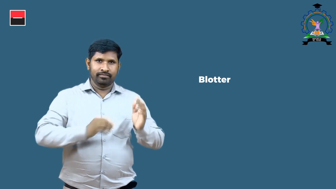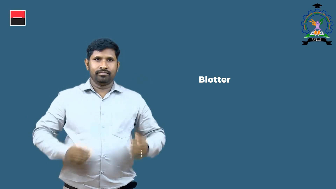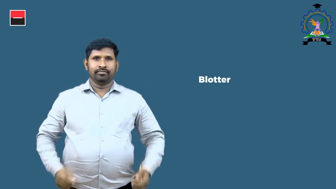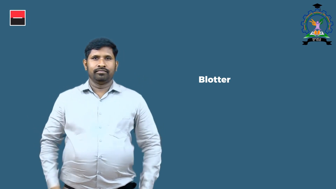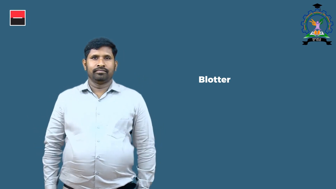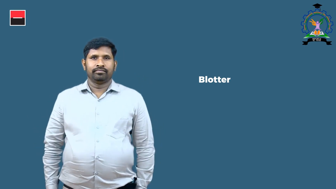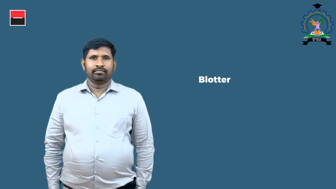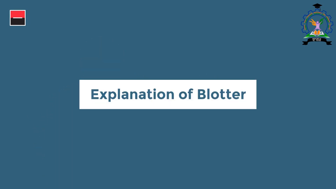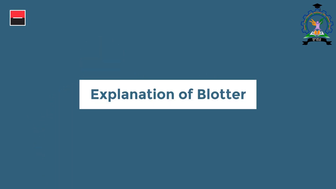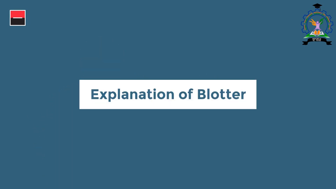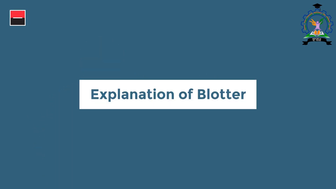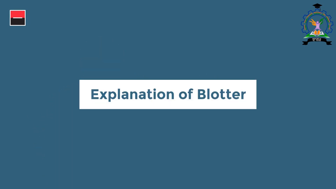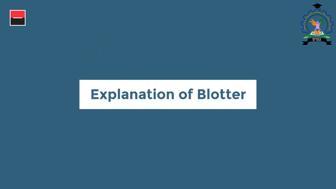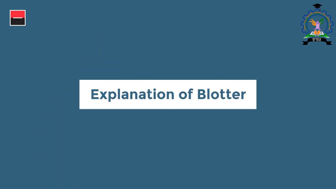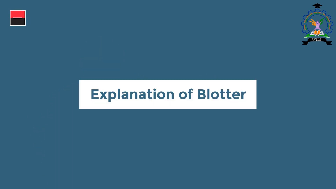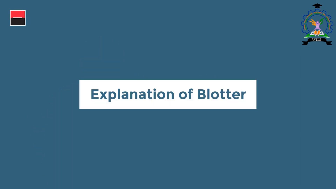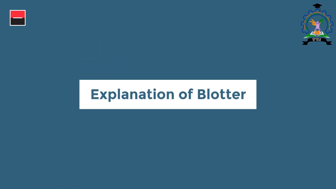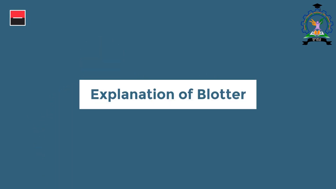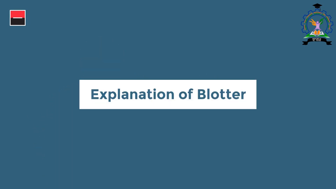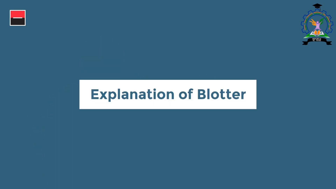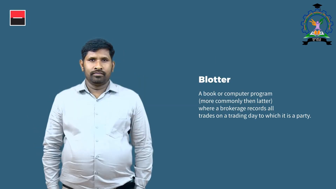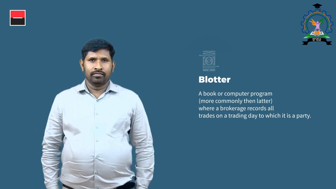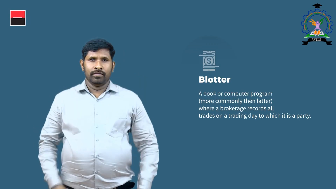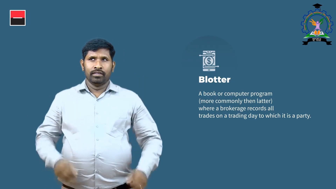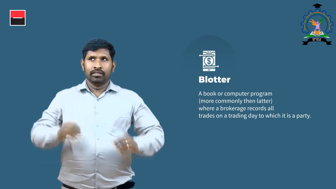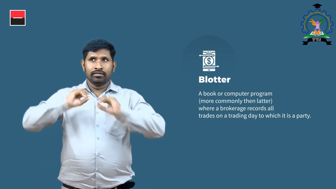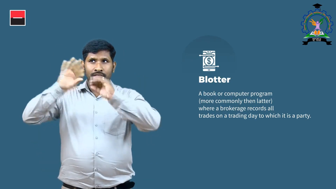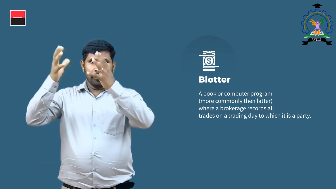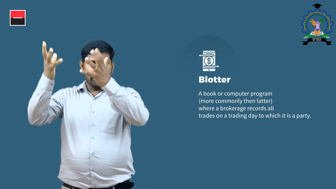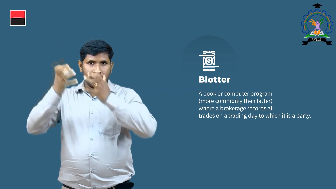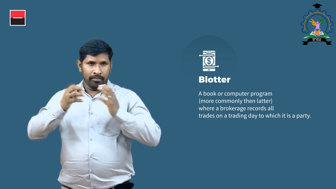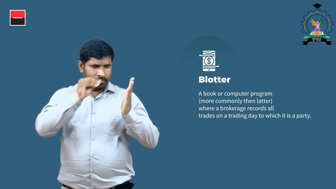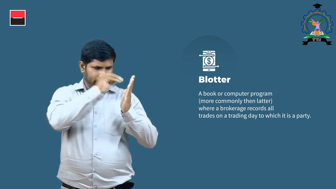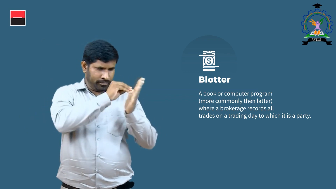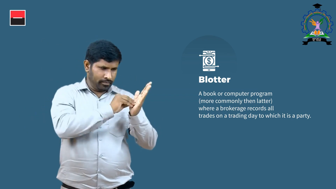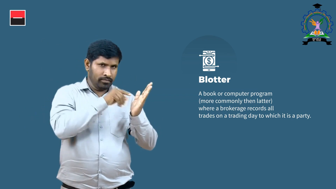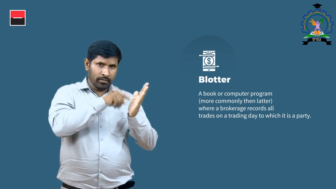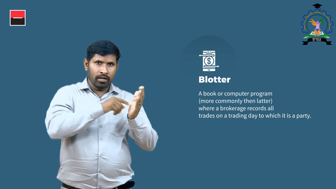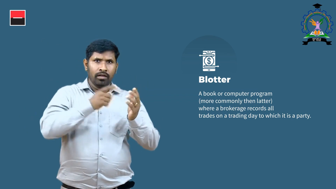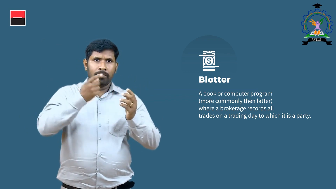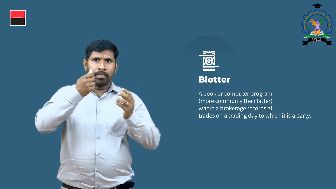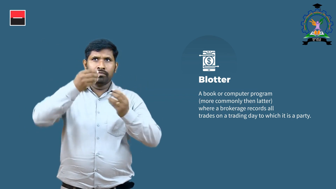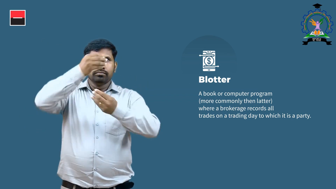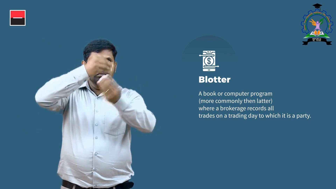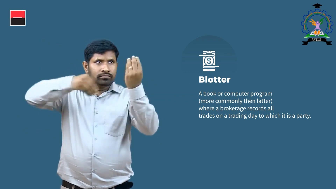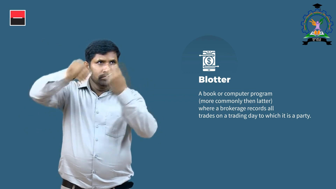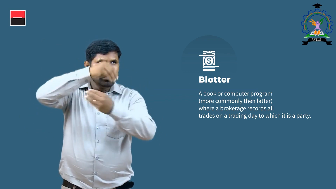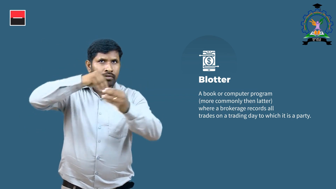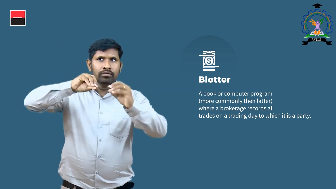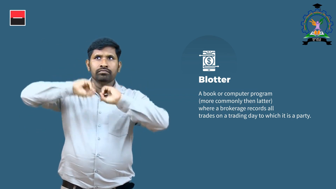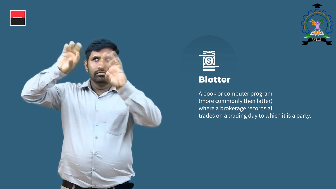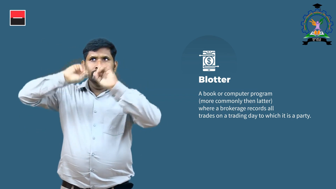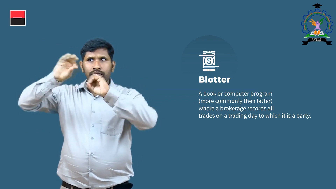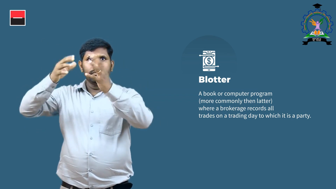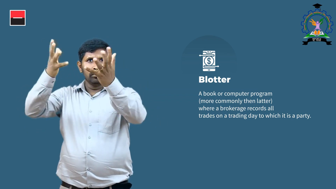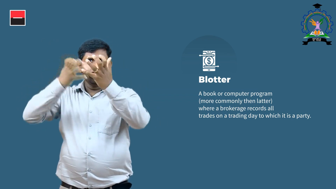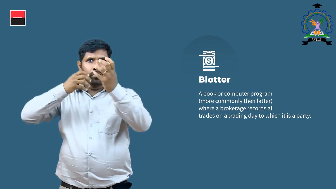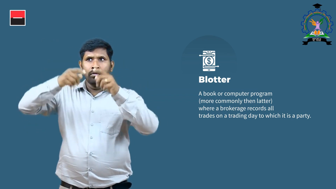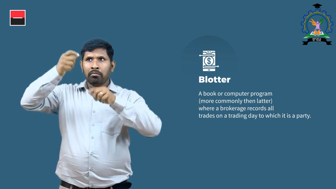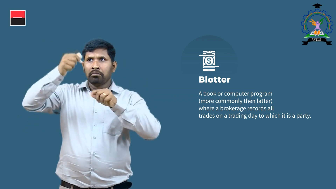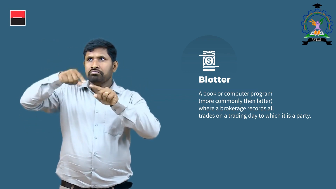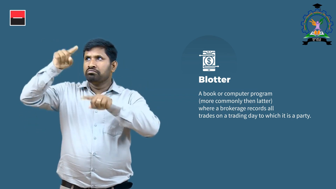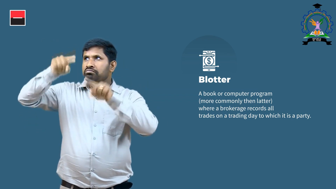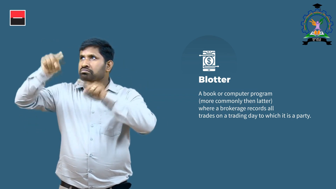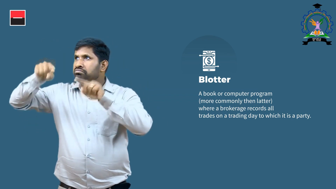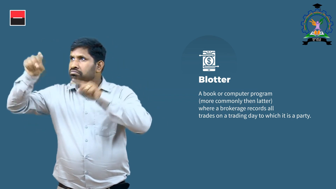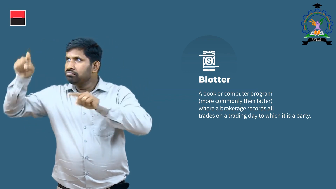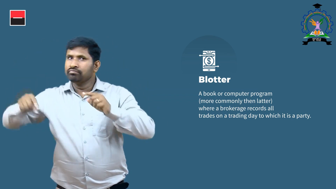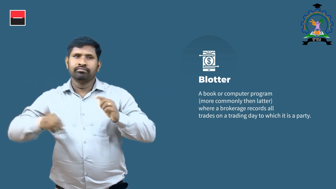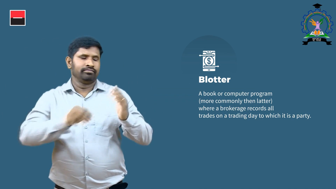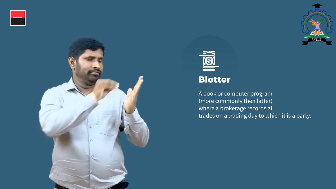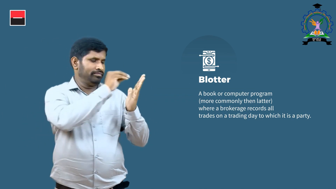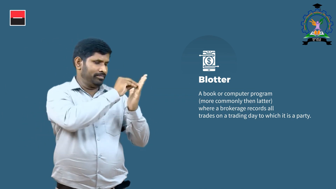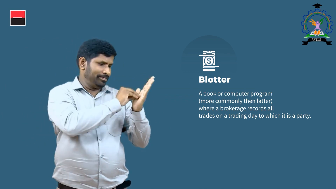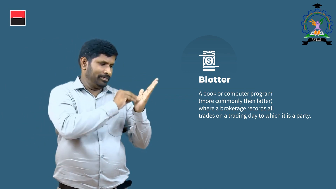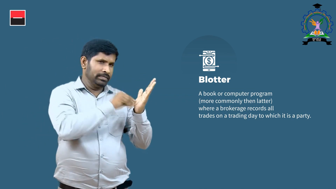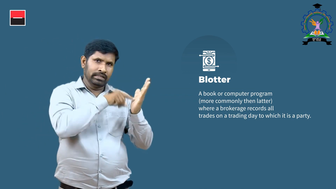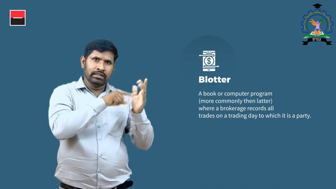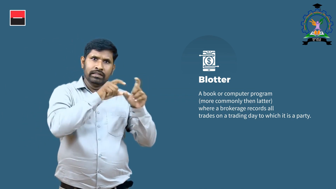Blotter